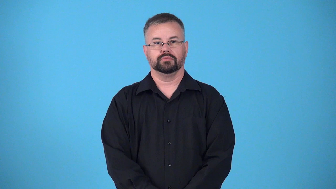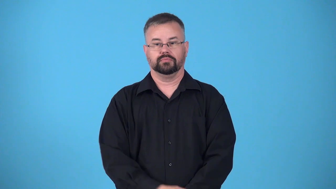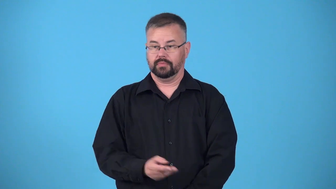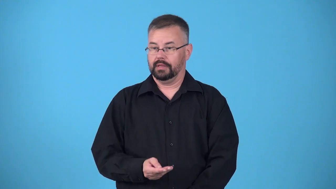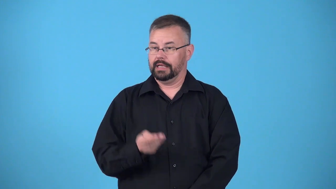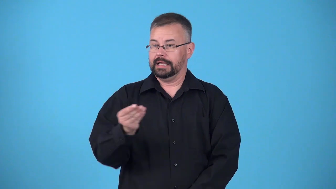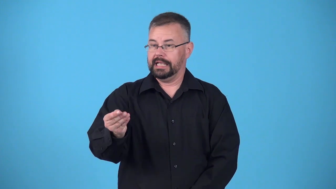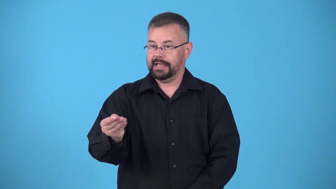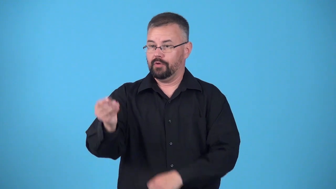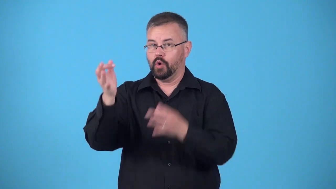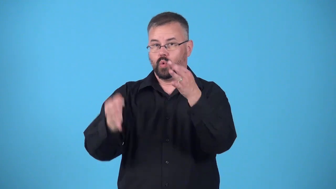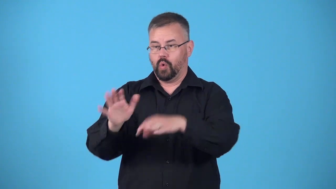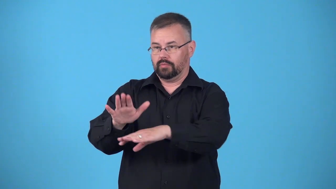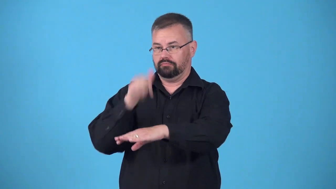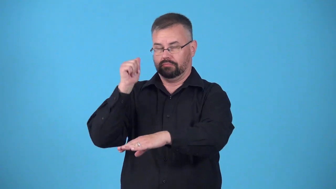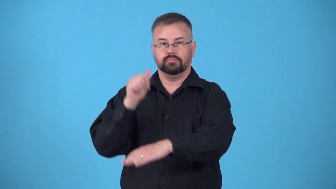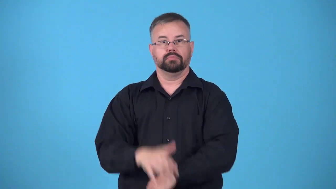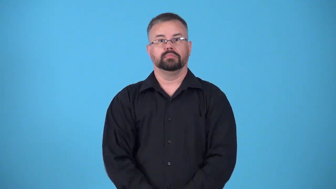serve